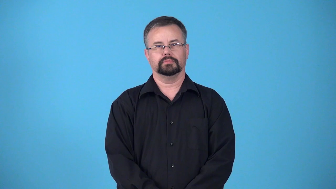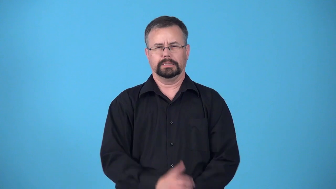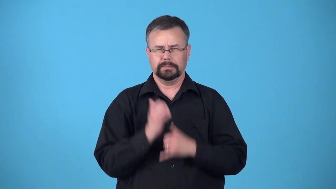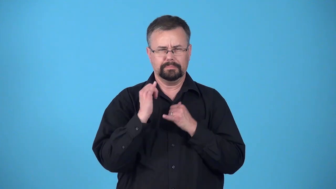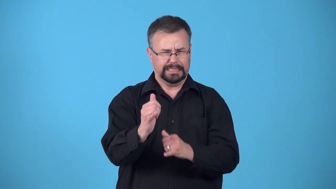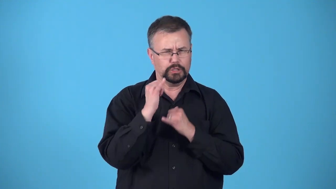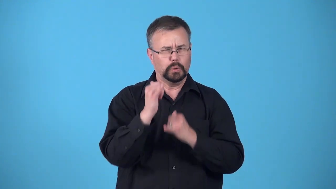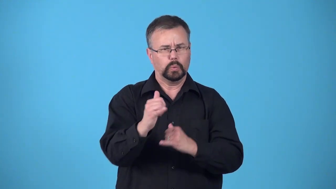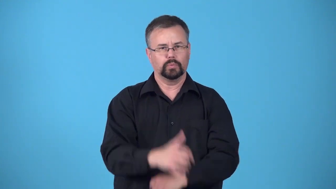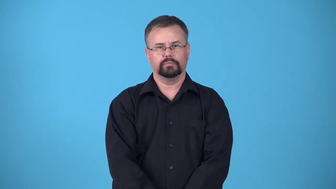that makes two of us